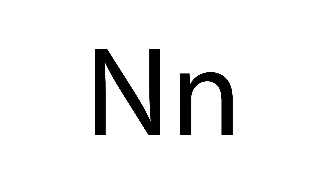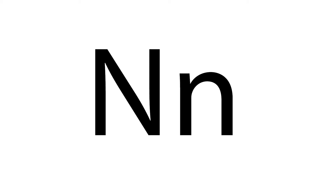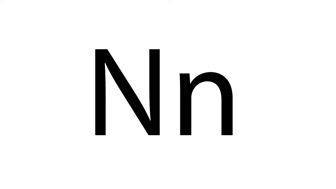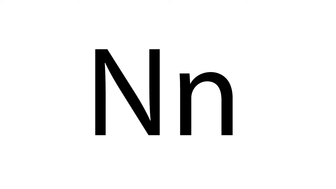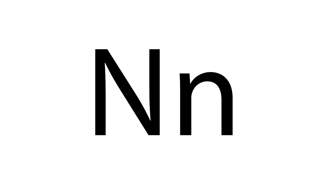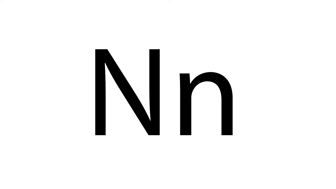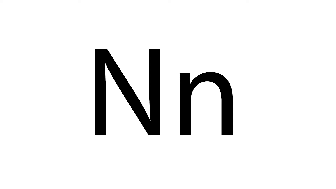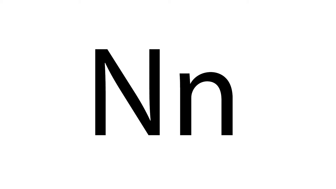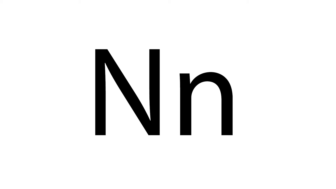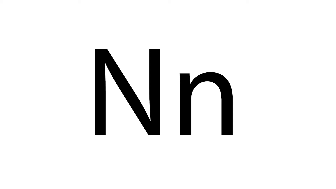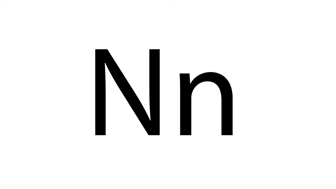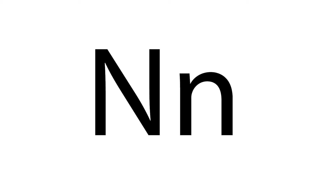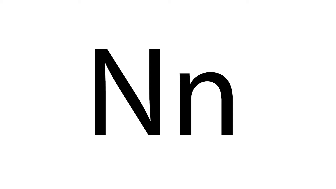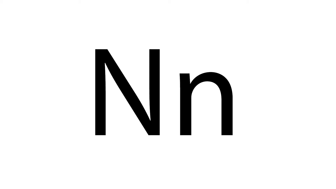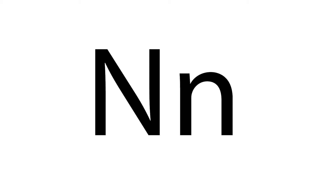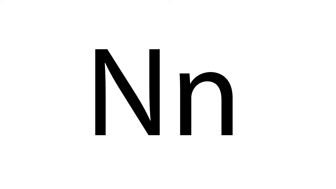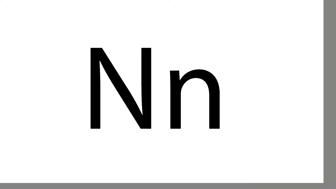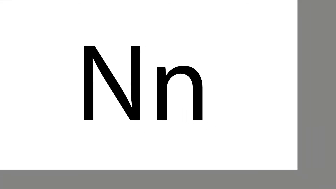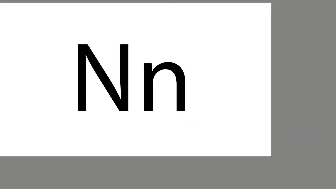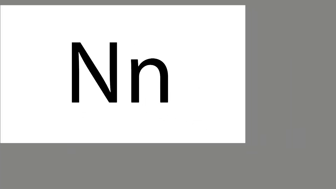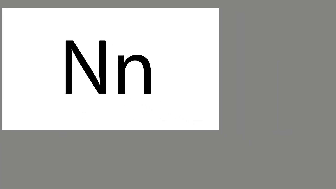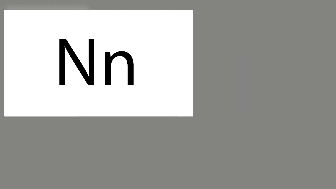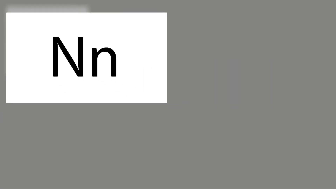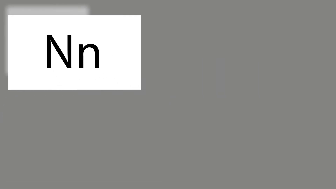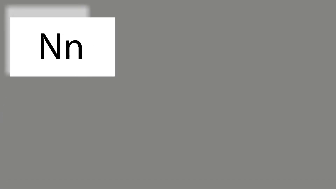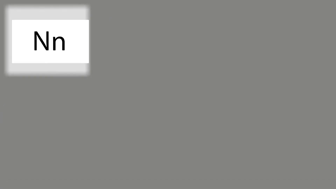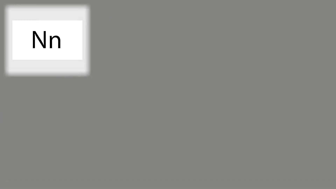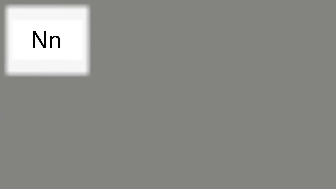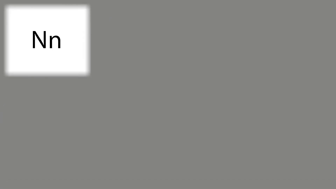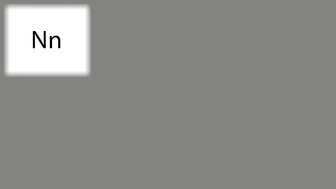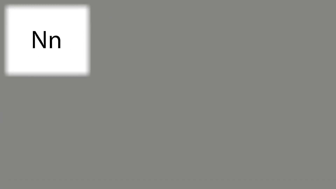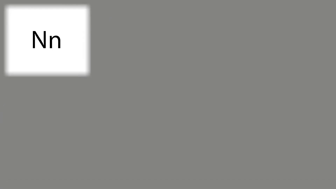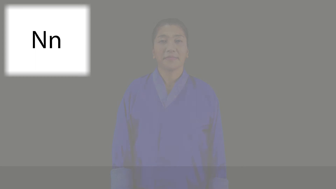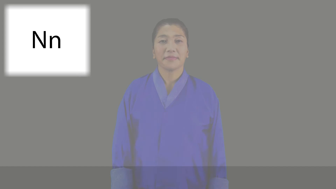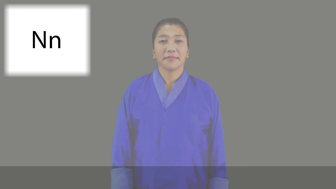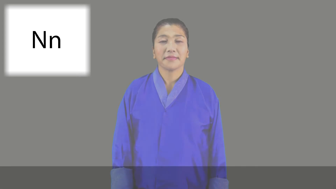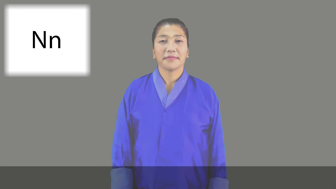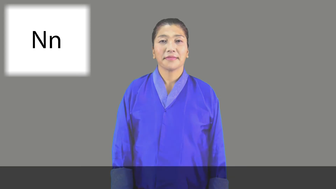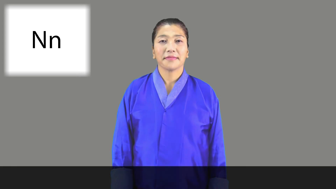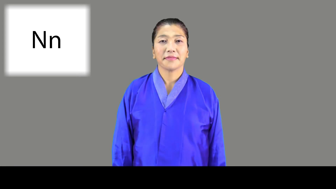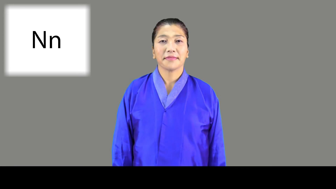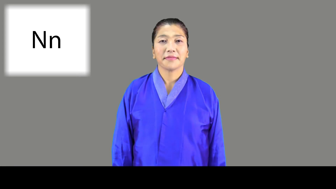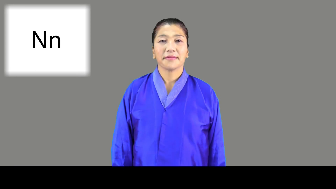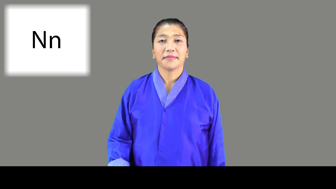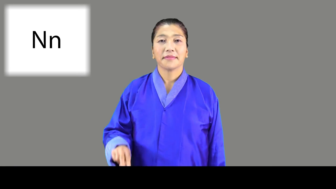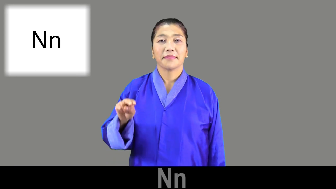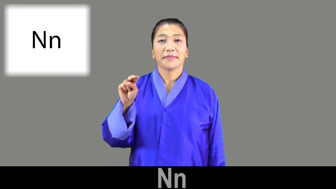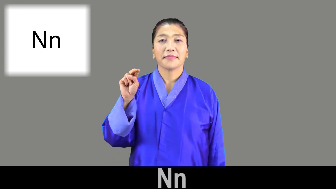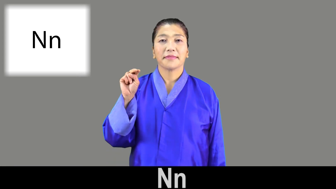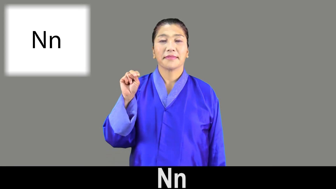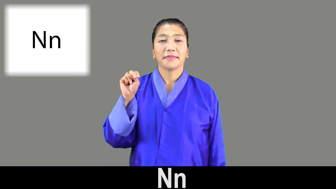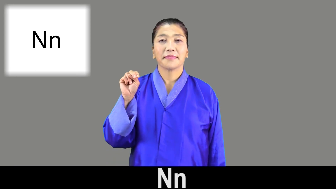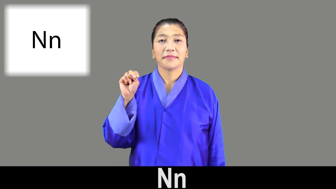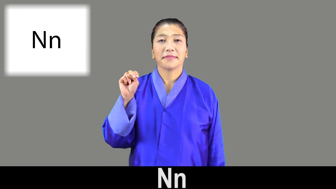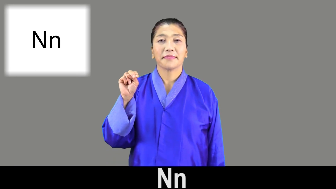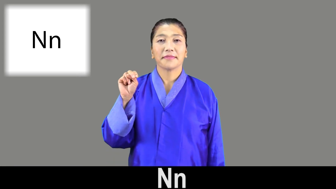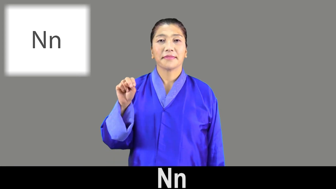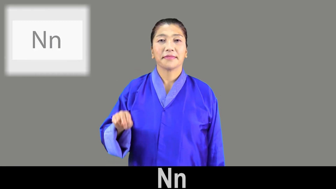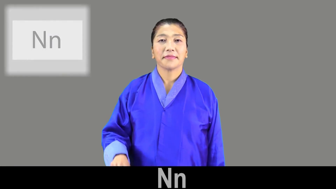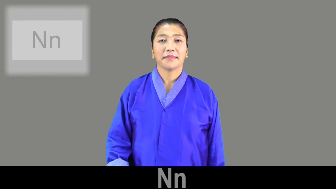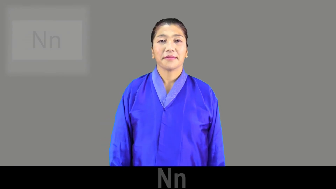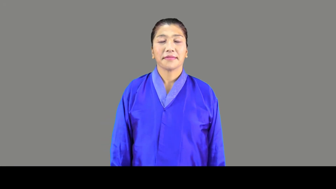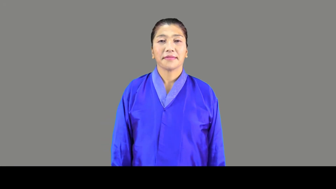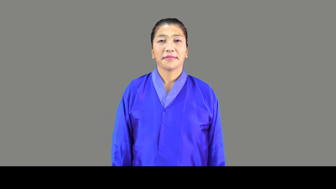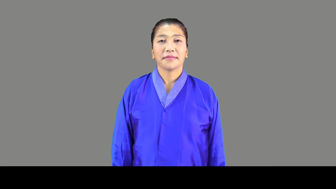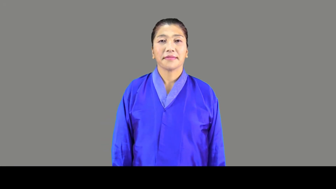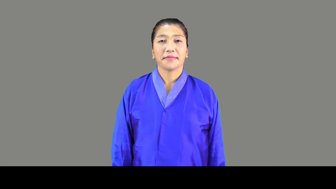N